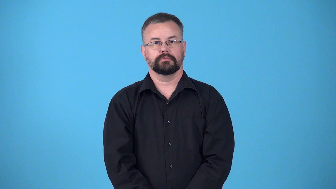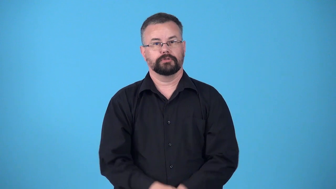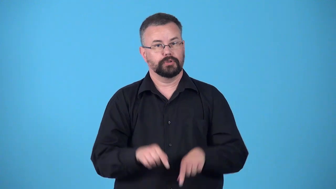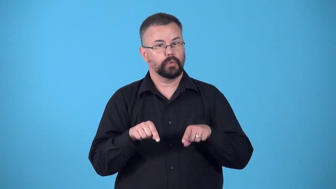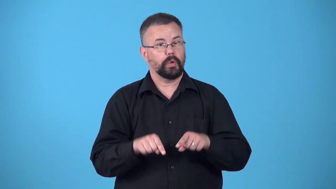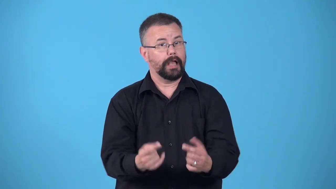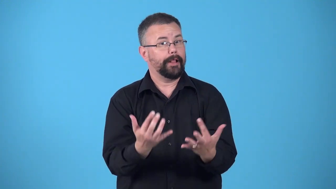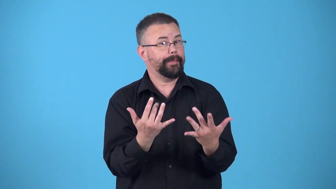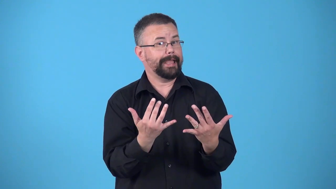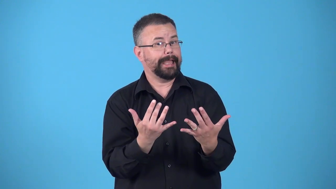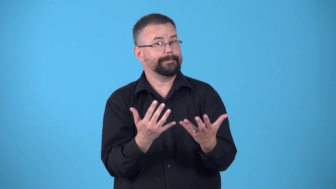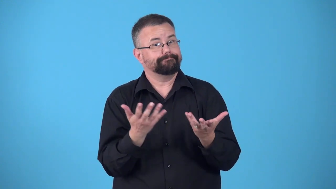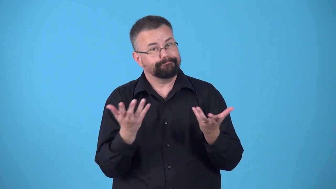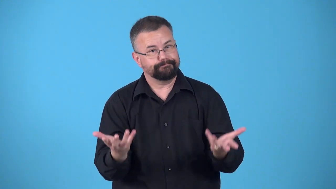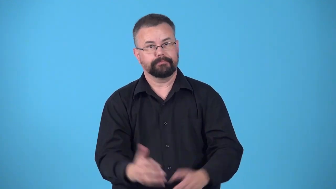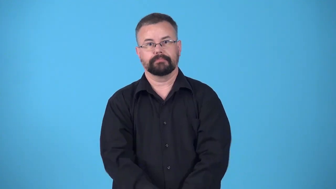in the meantime